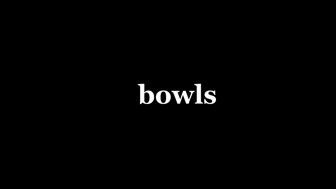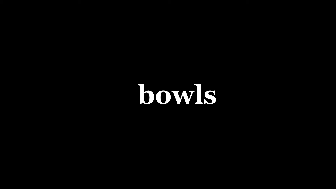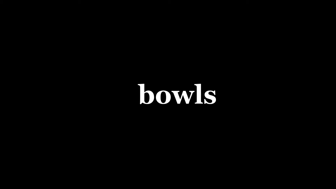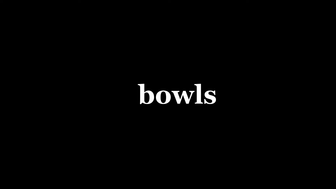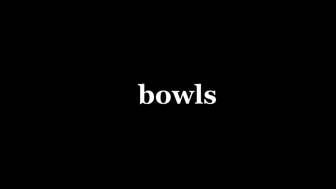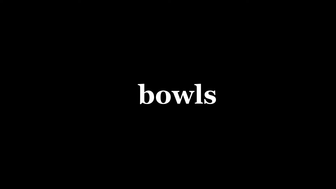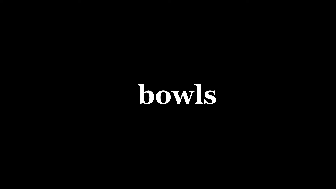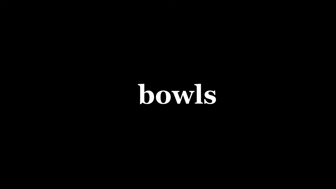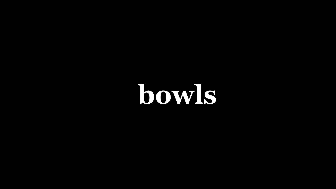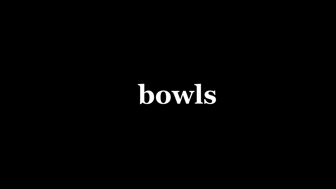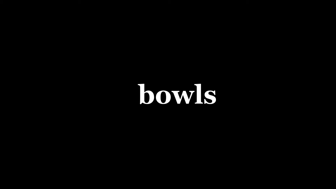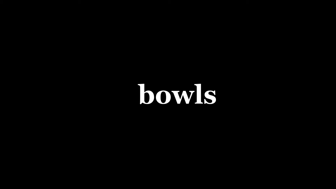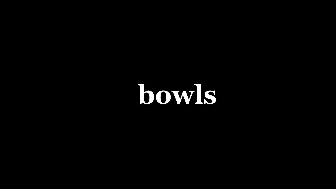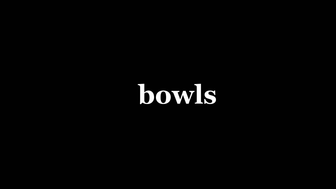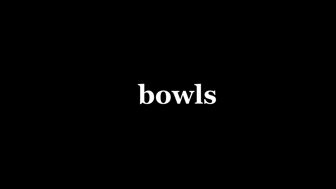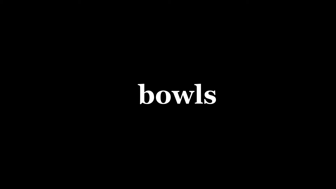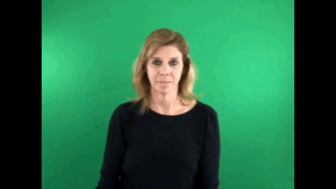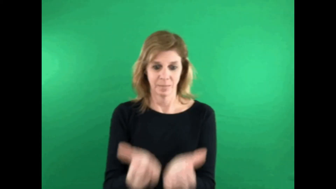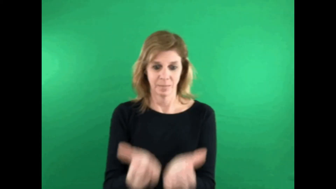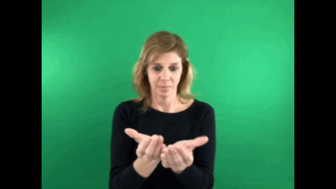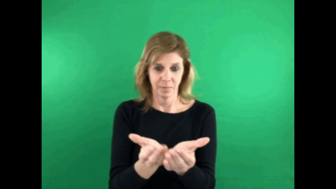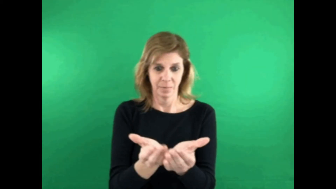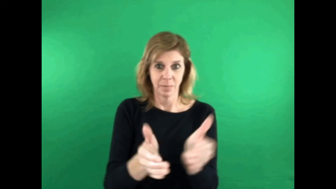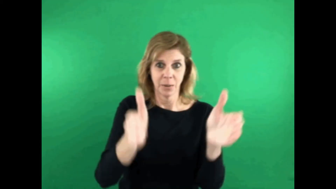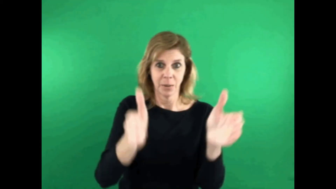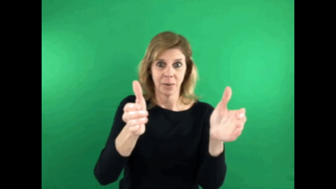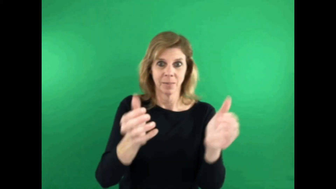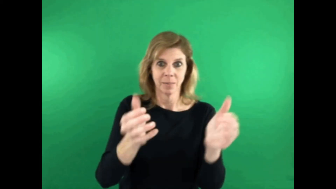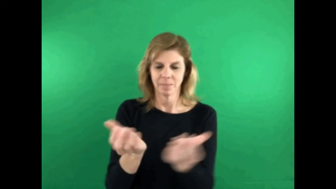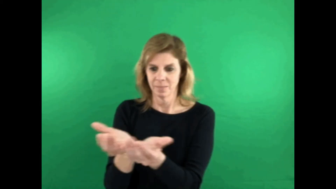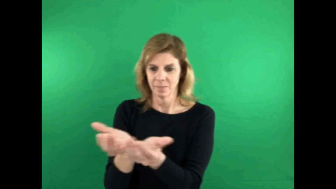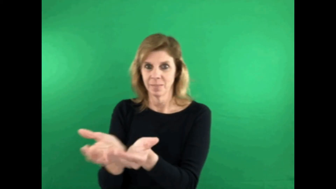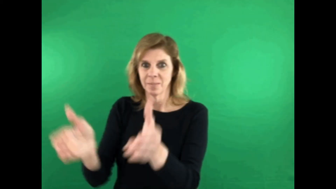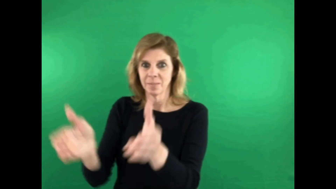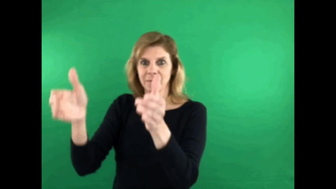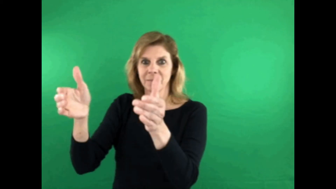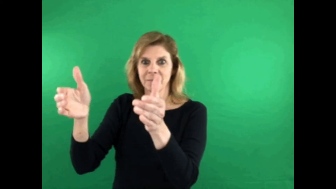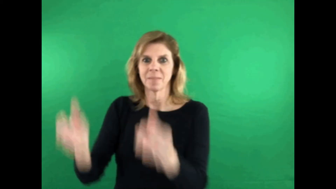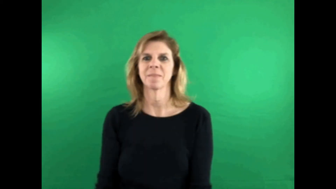bowls